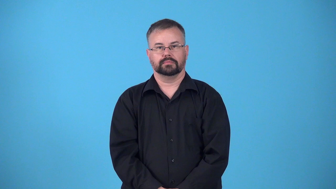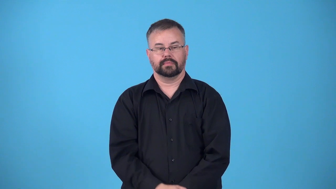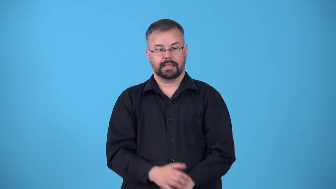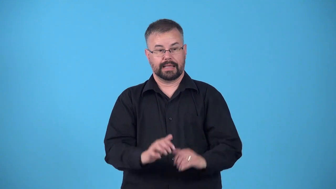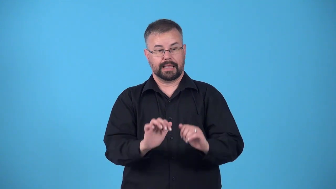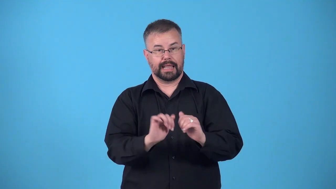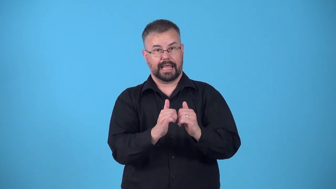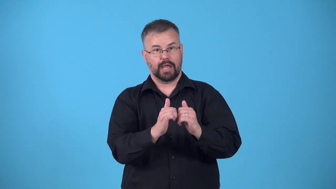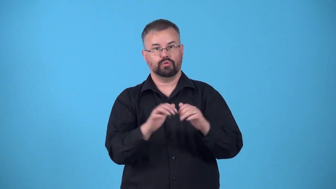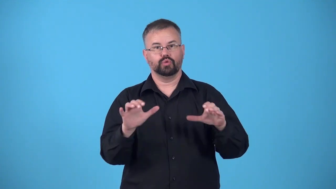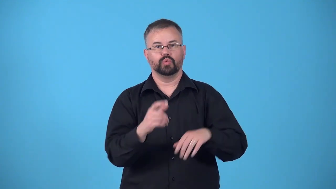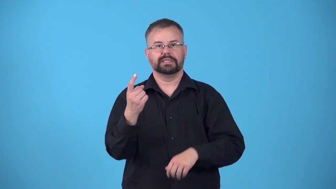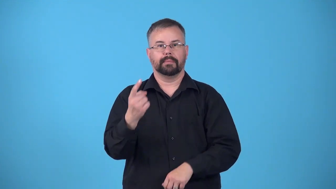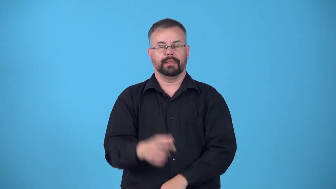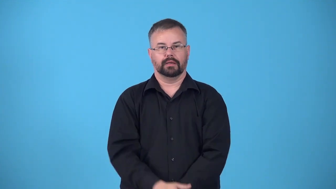technique